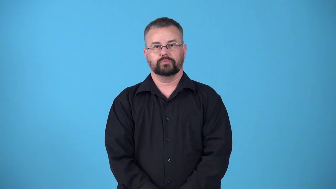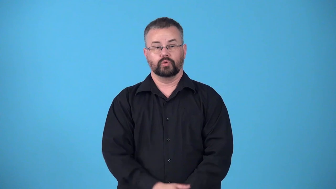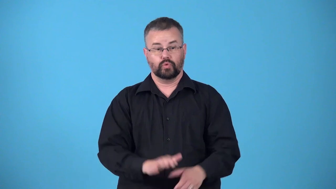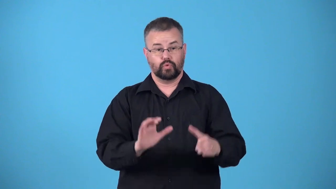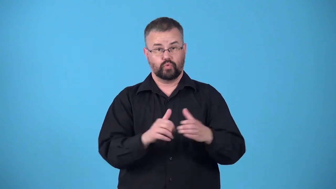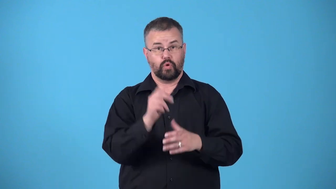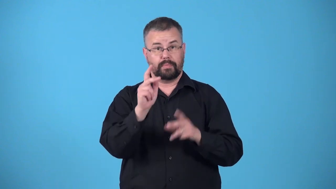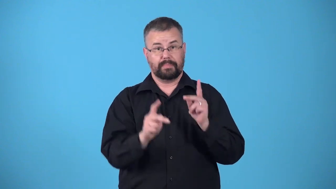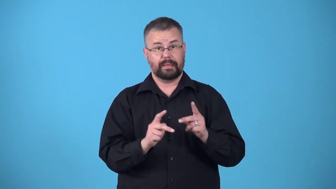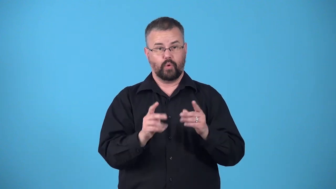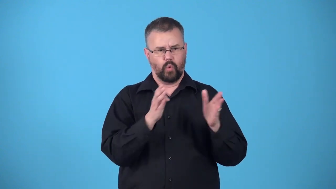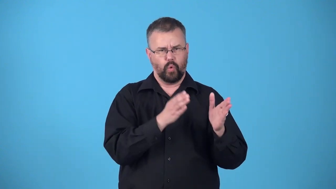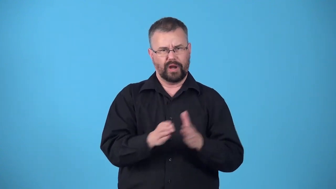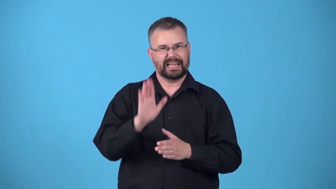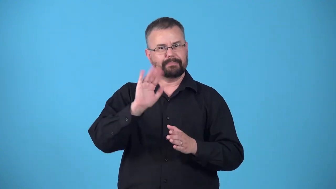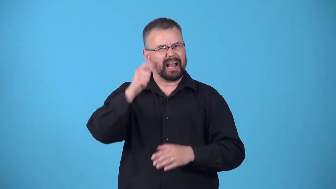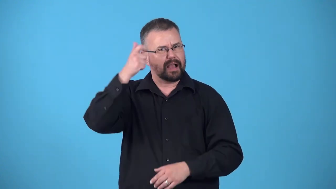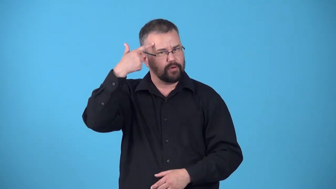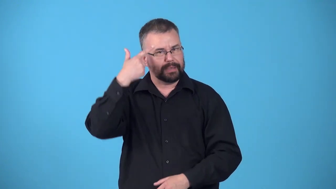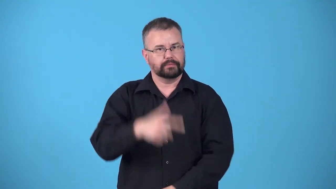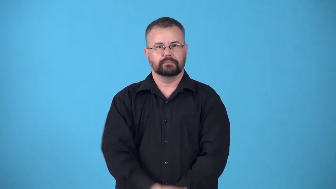body politic